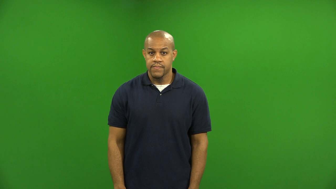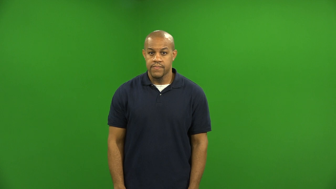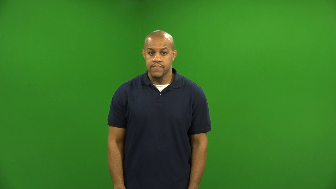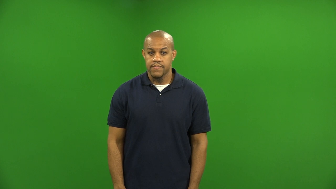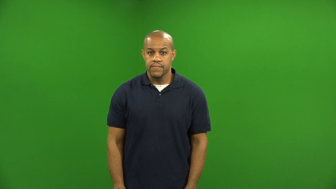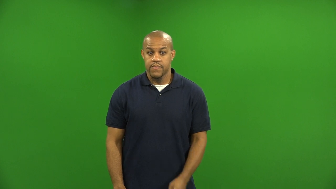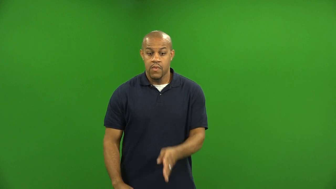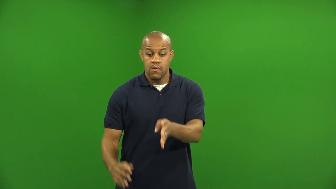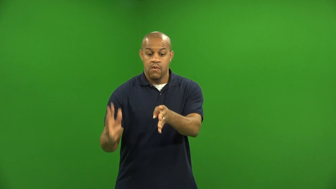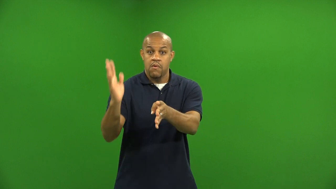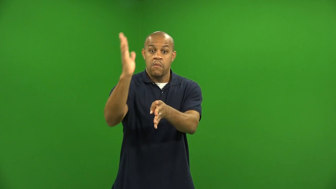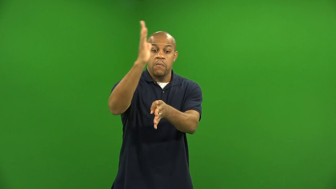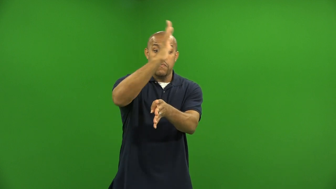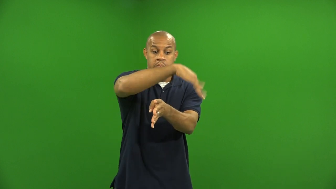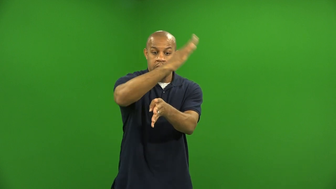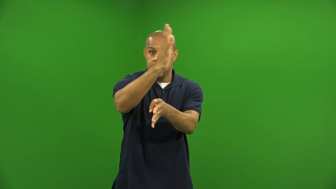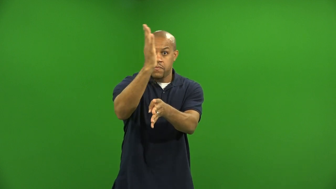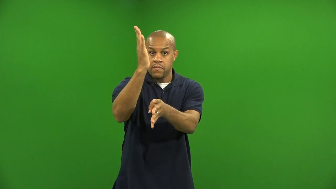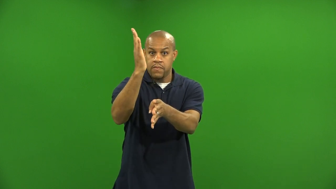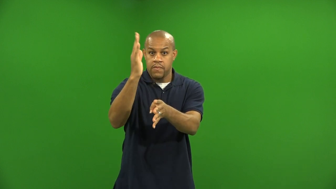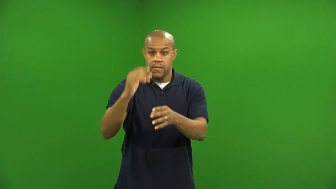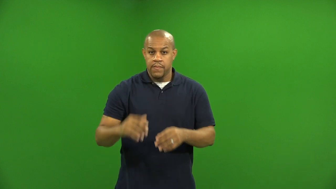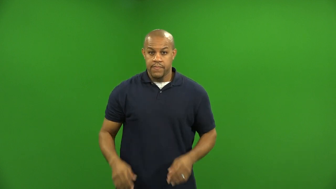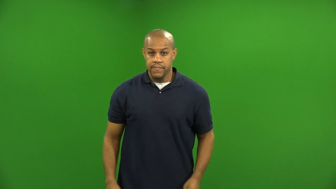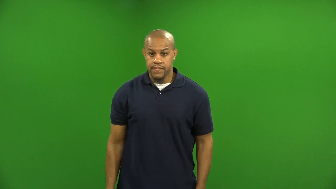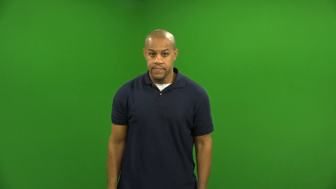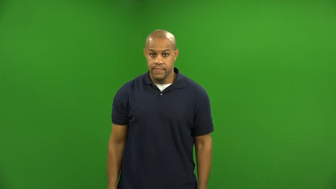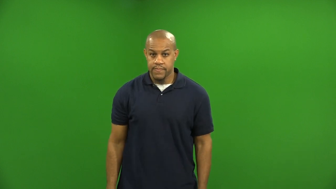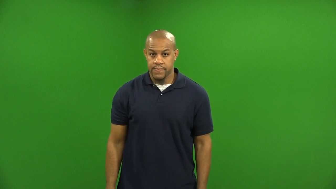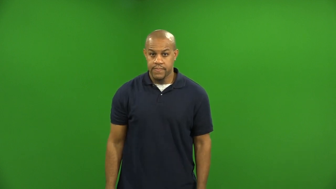Reaching over the net